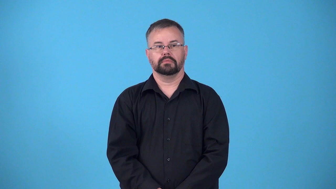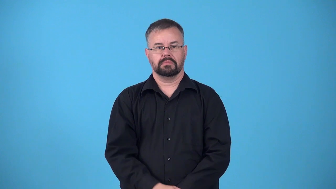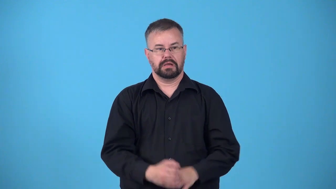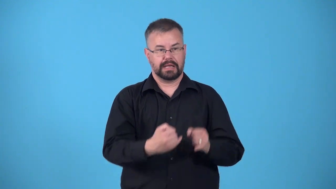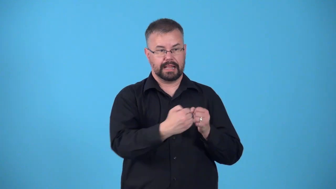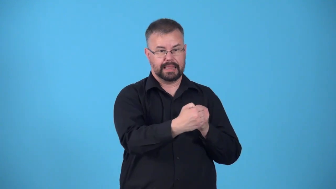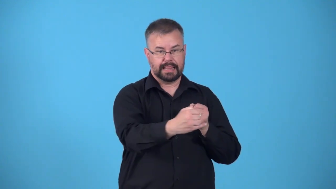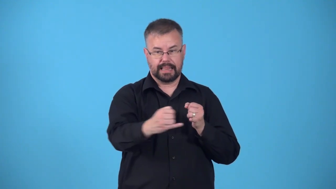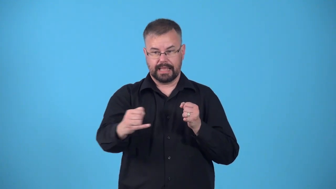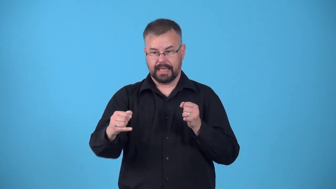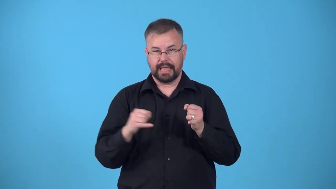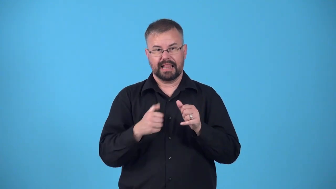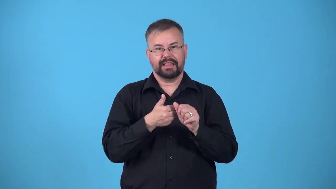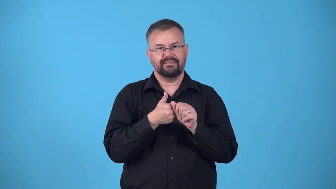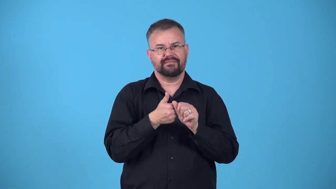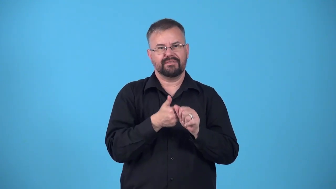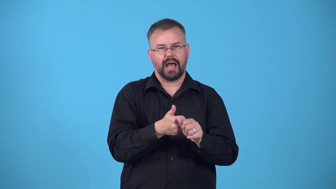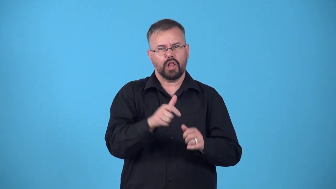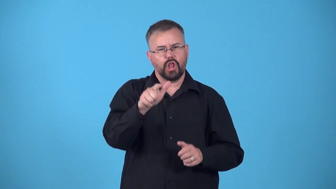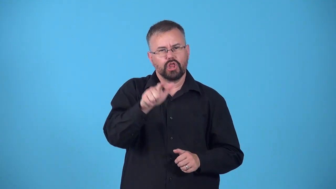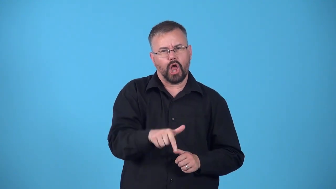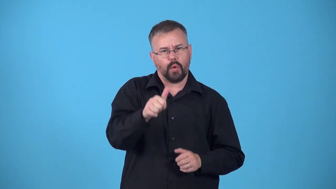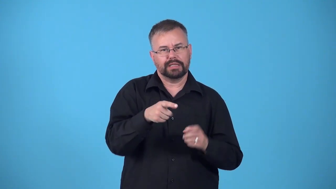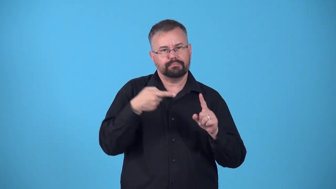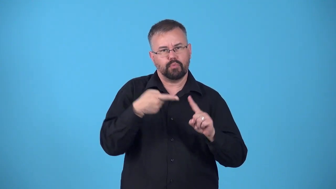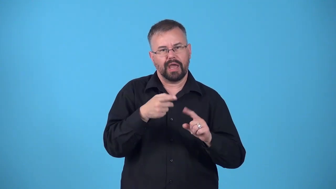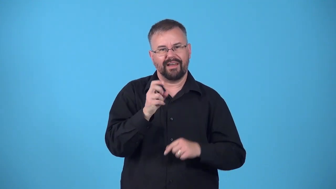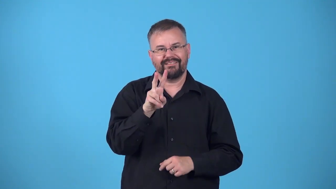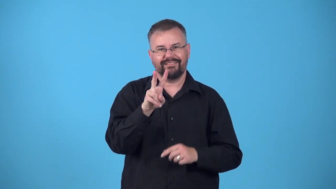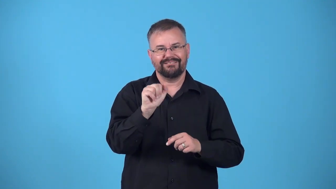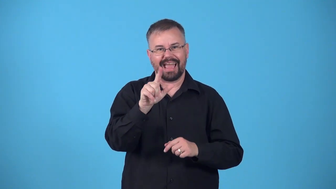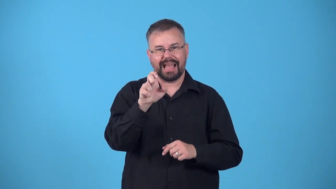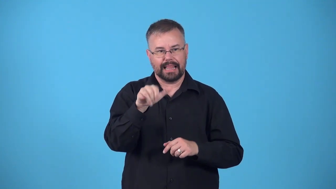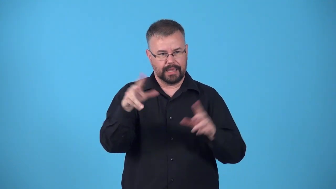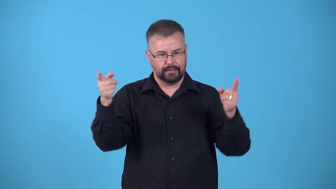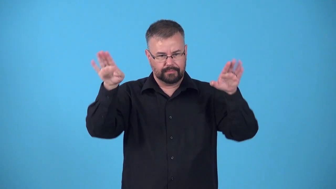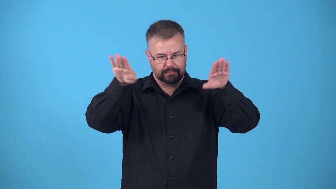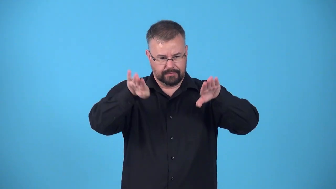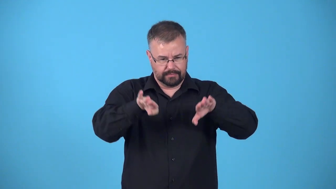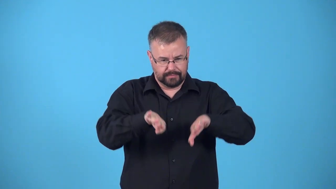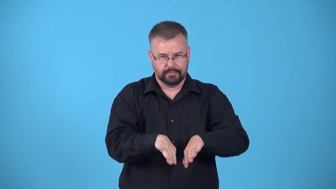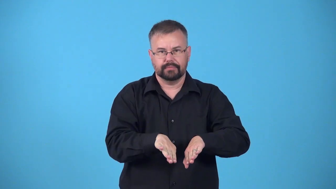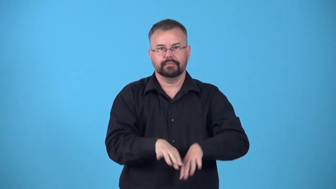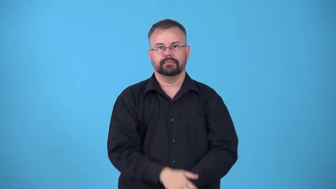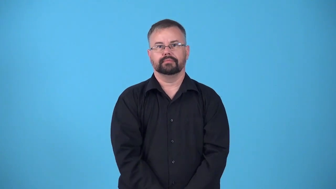thalweg